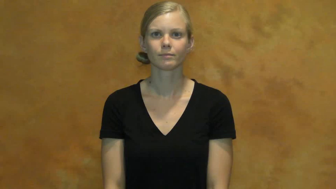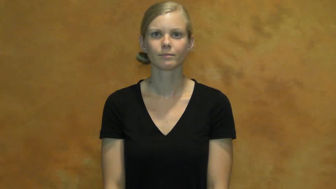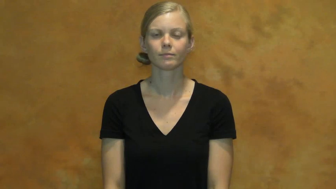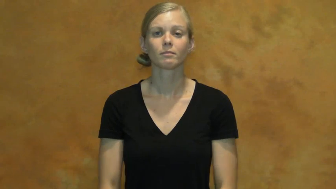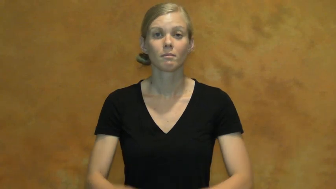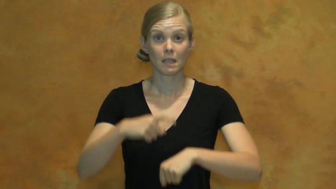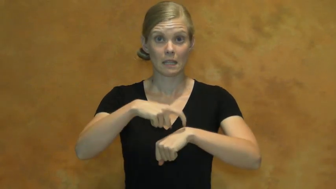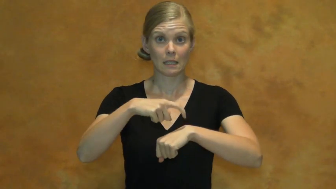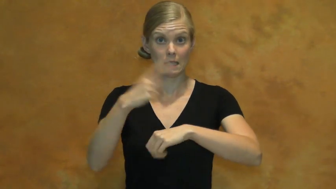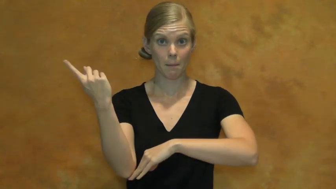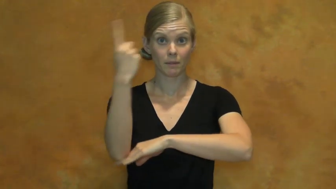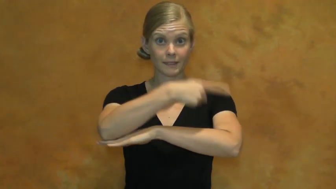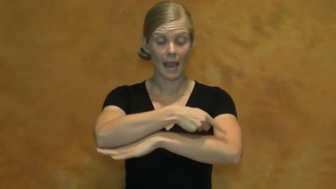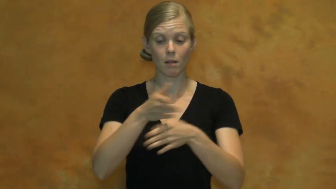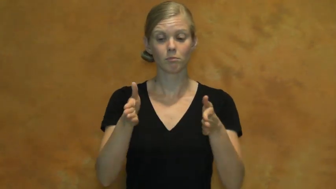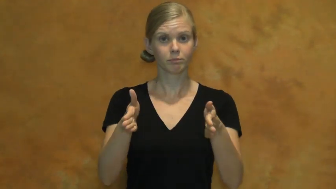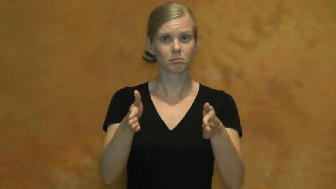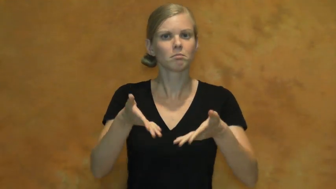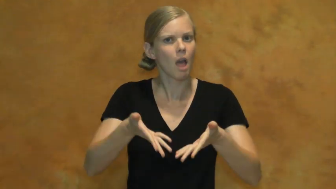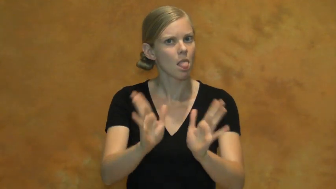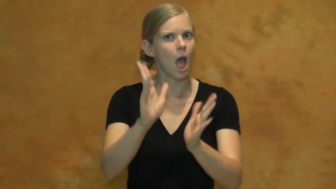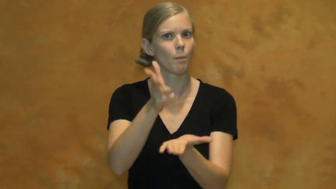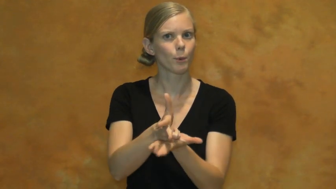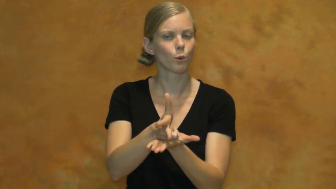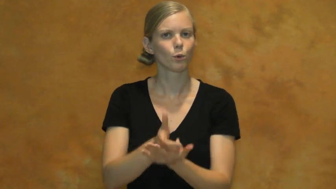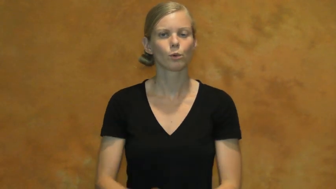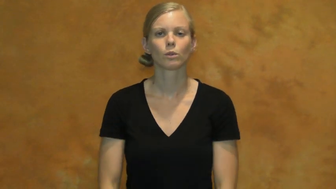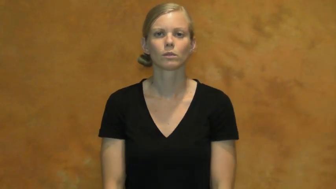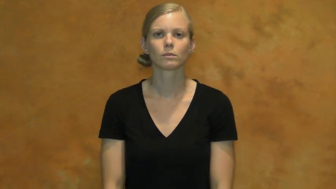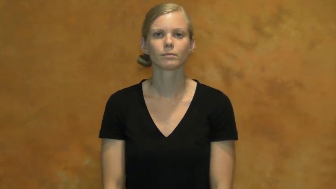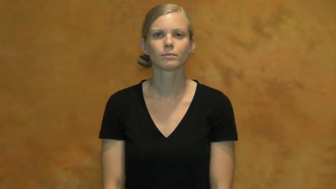parking hours